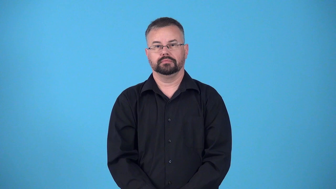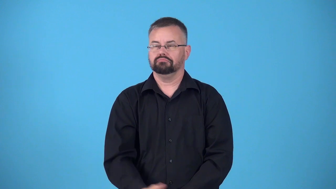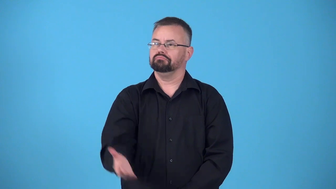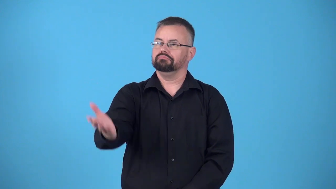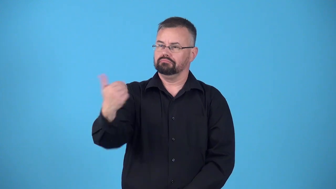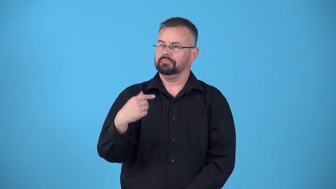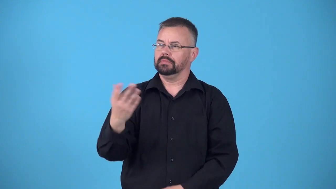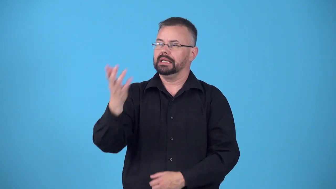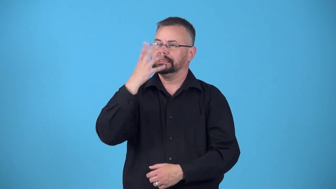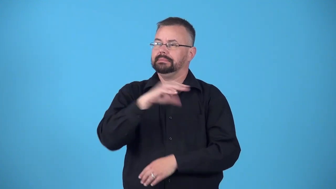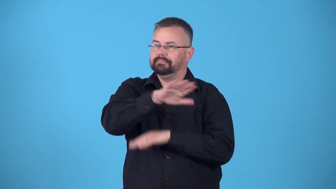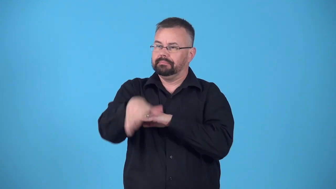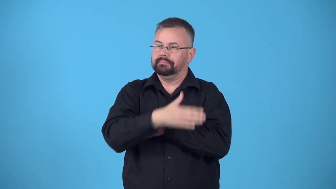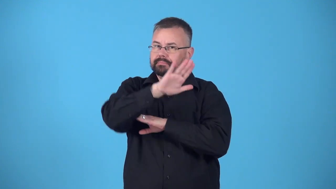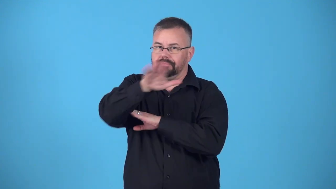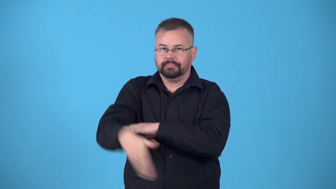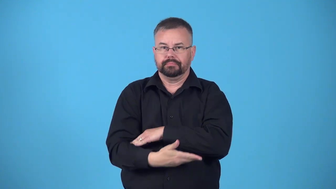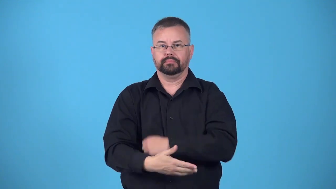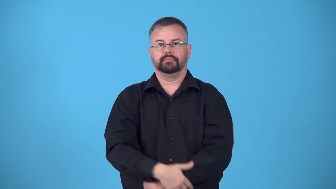put up for the night